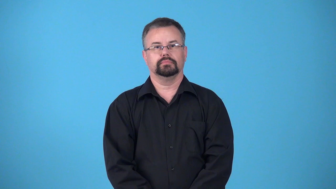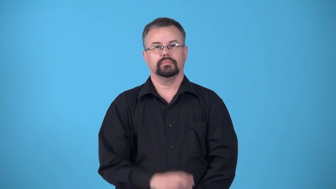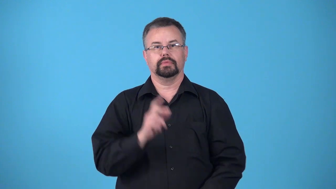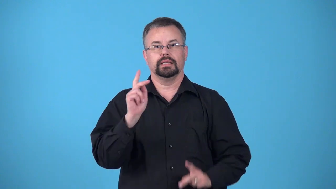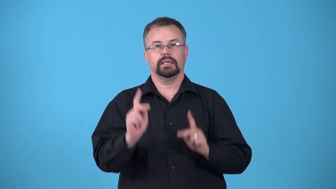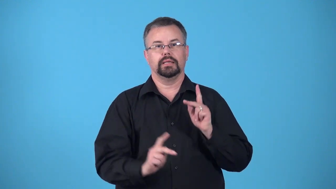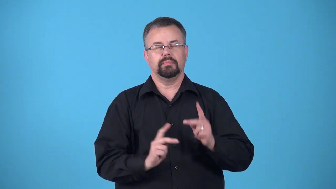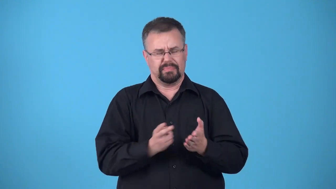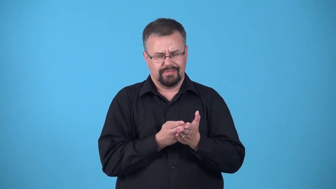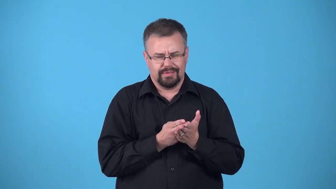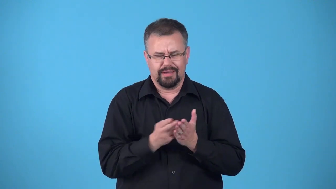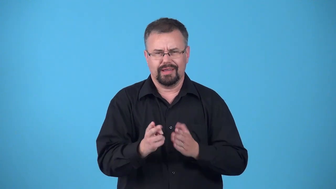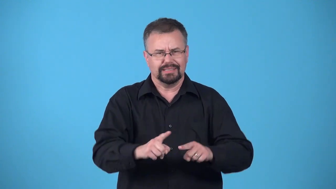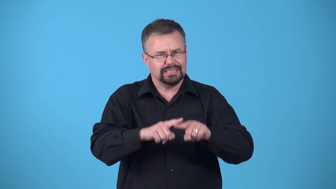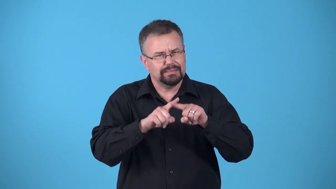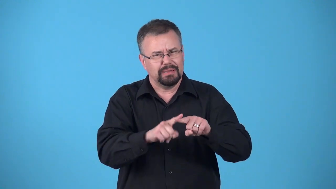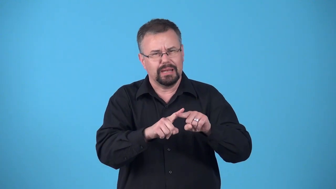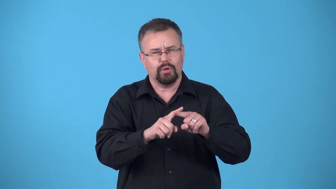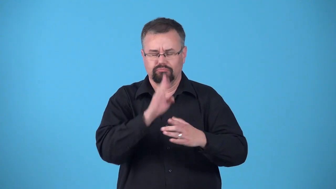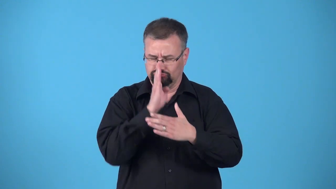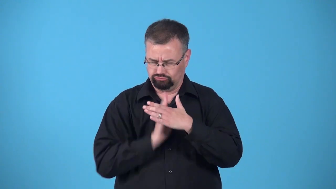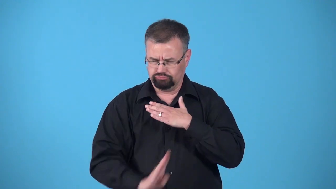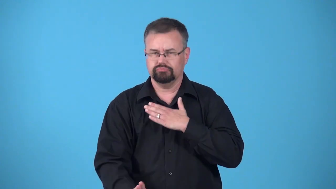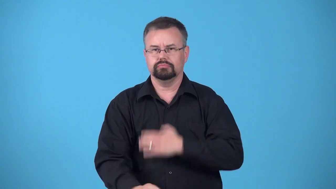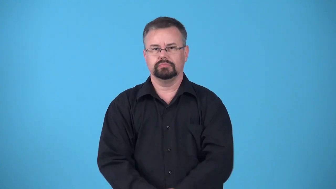salt of the earth